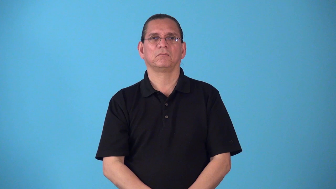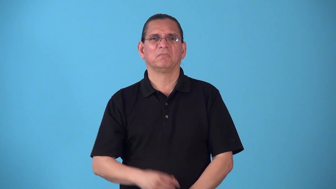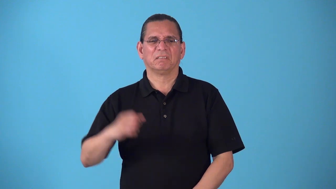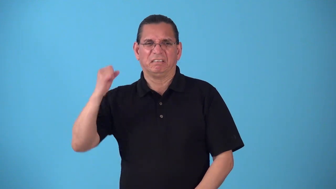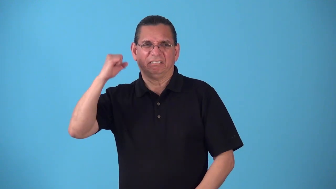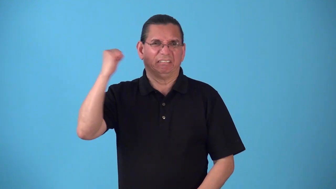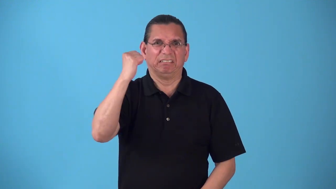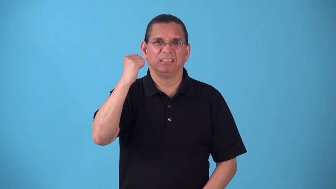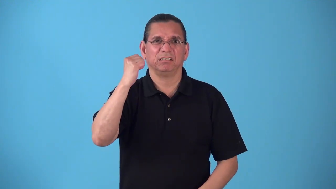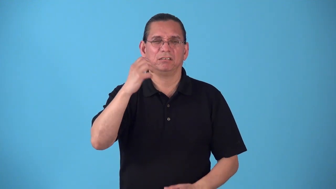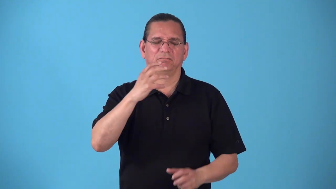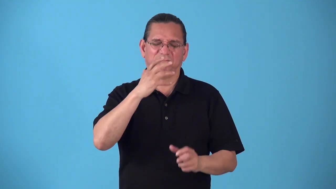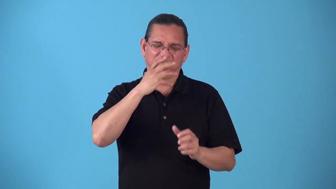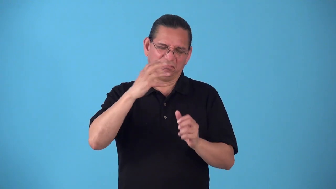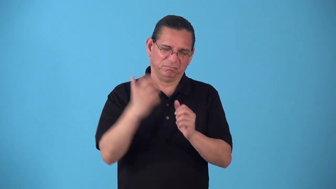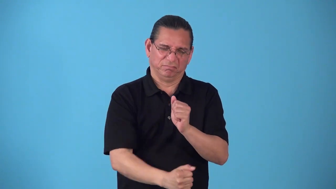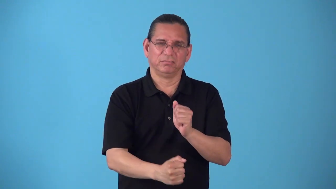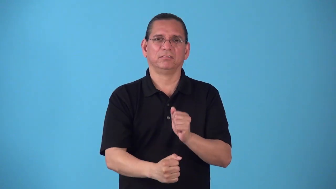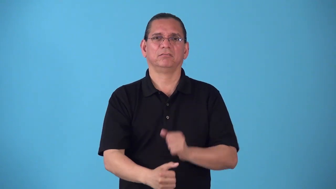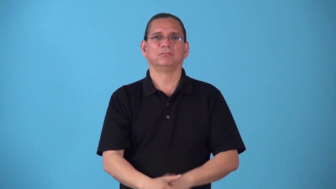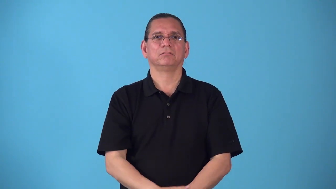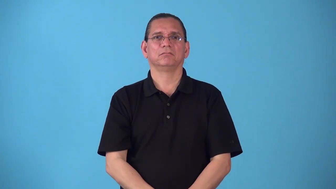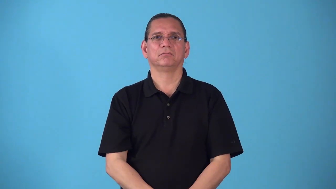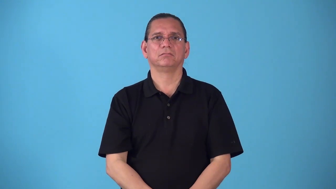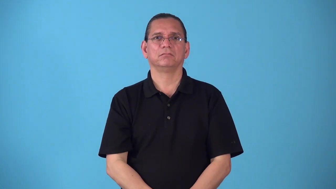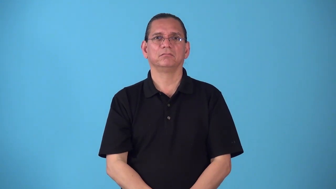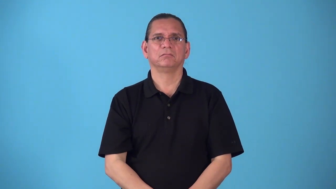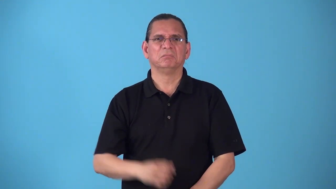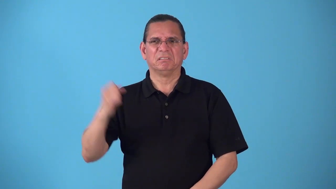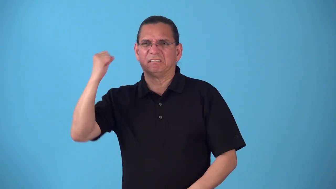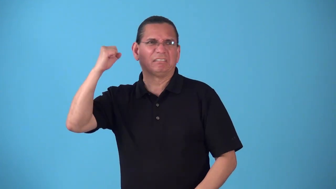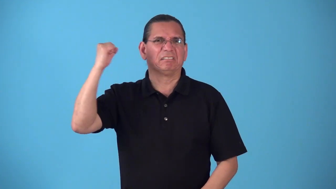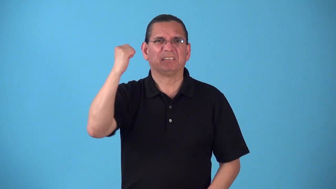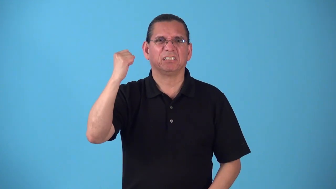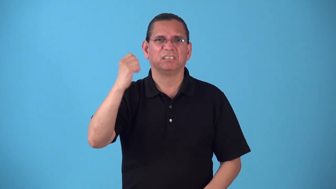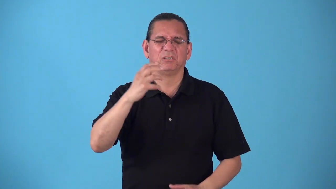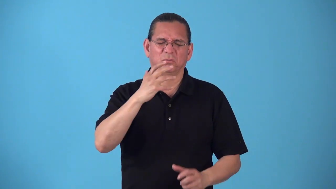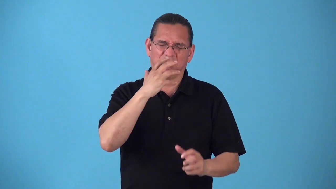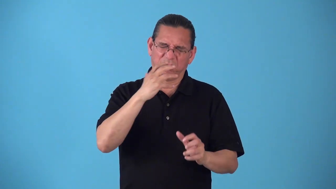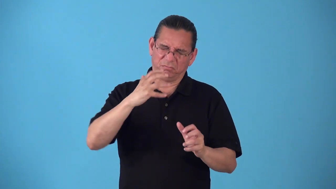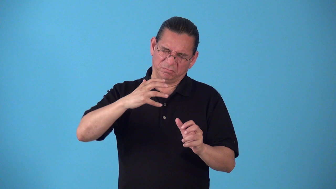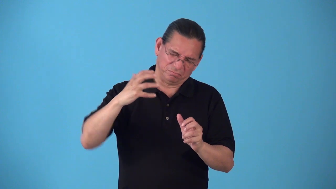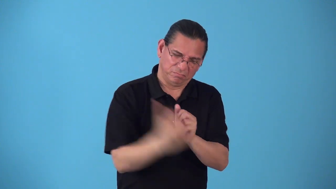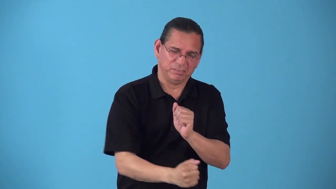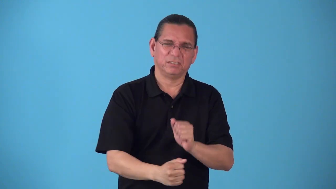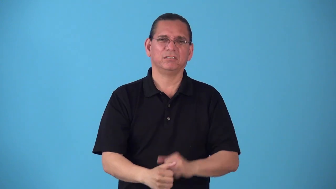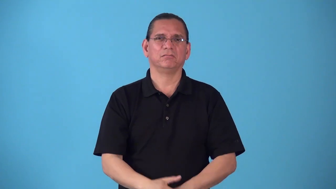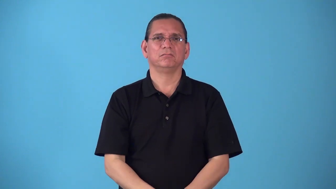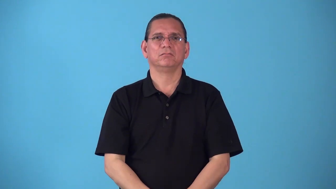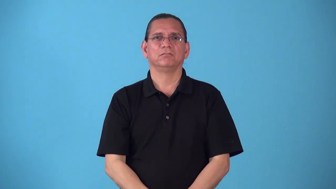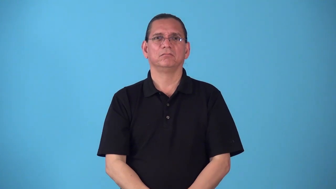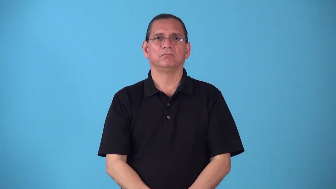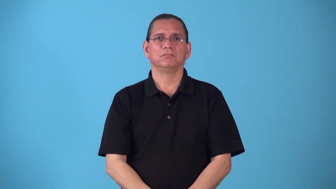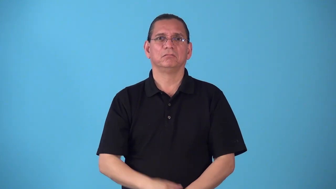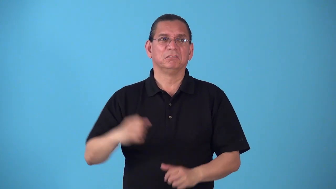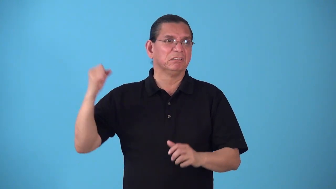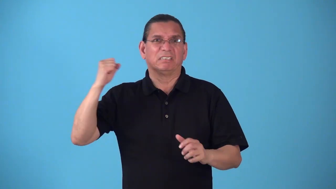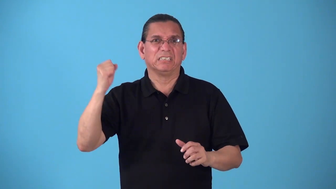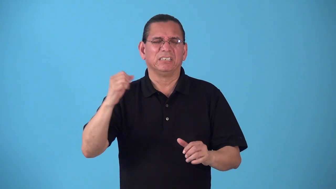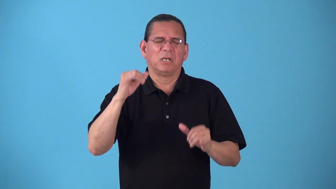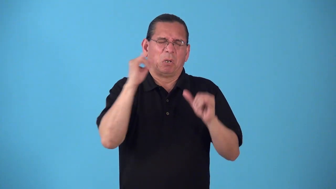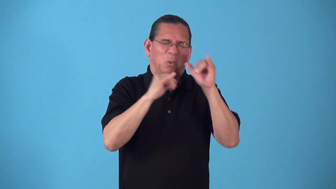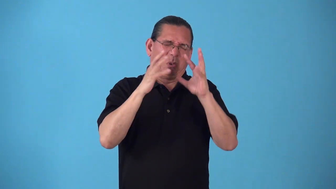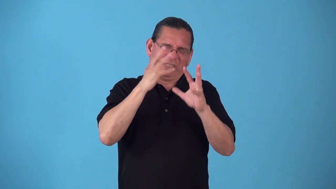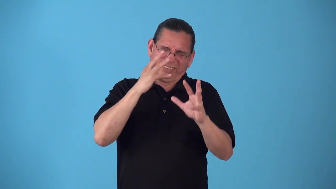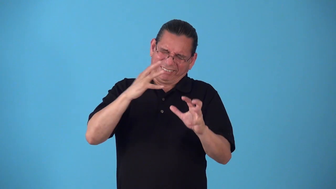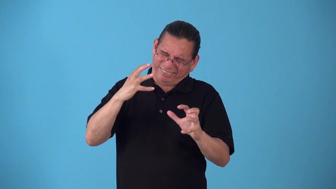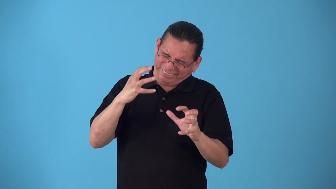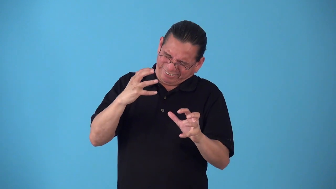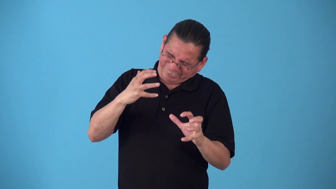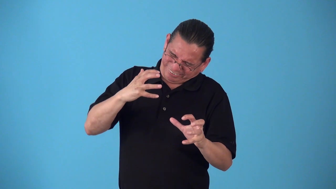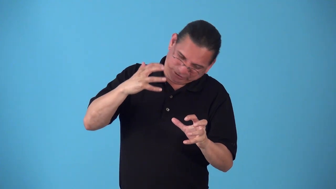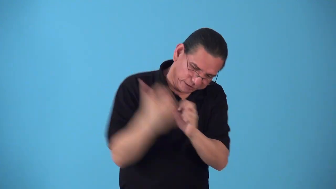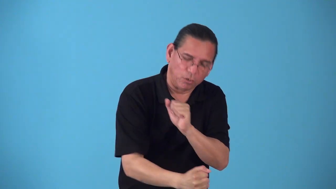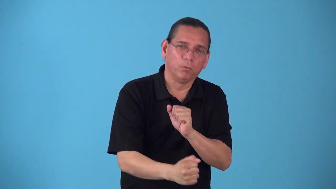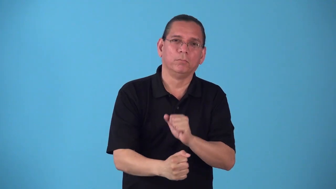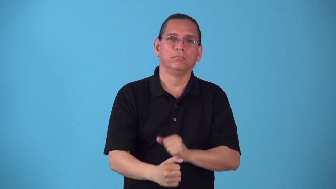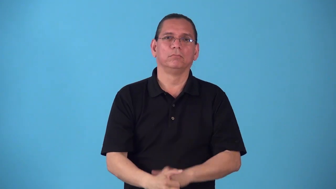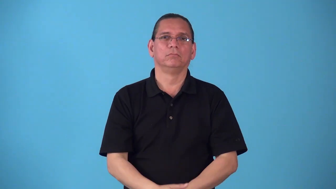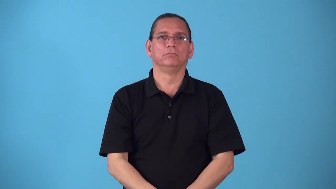savage,savager,savagest